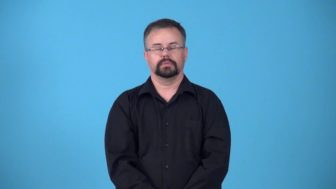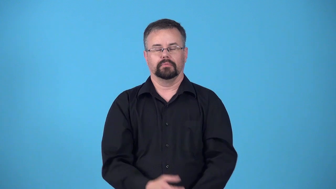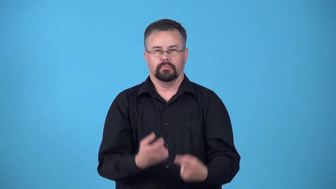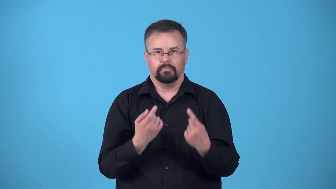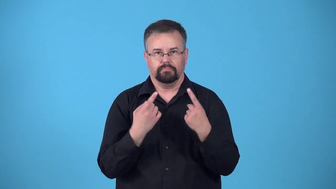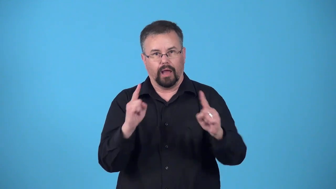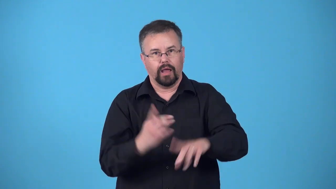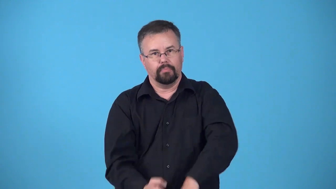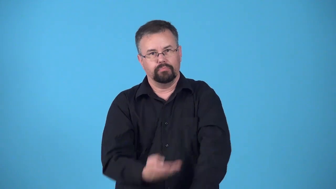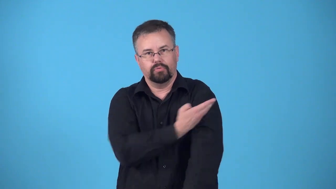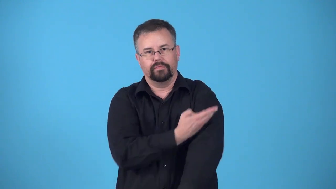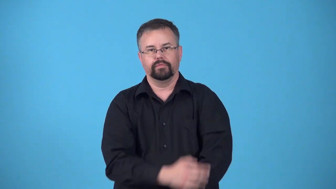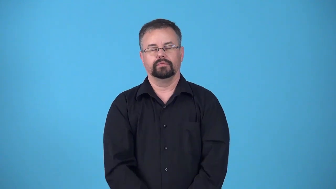turn the corner